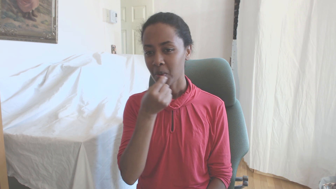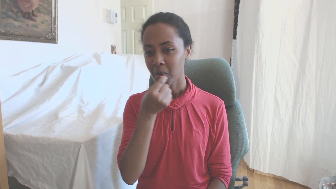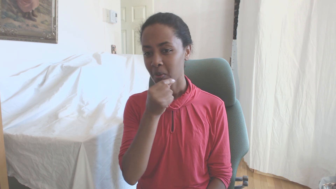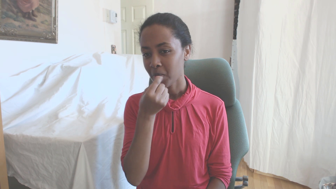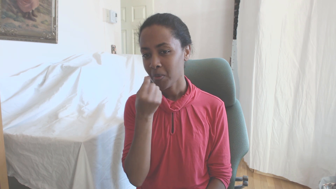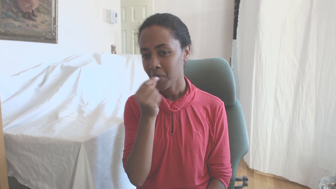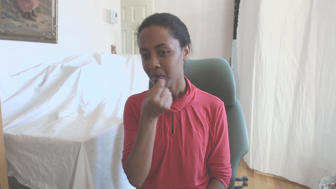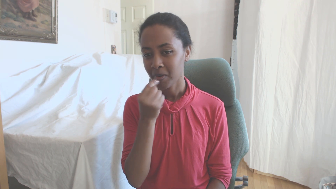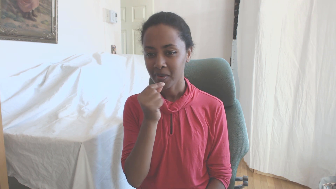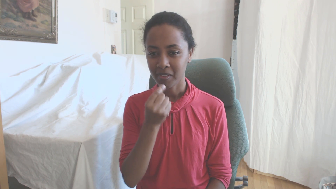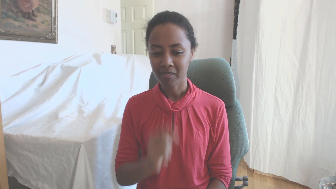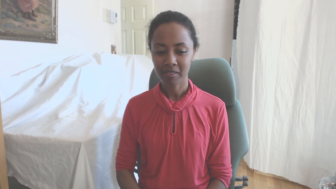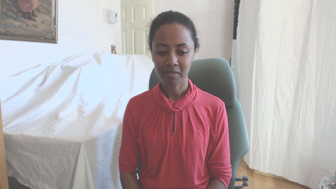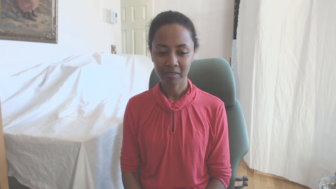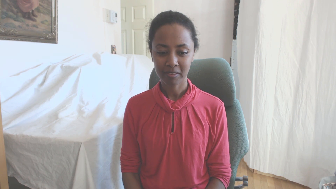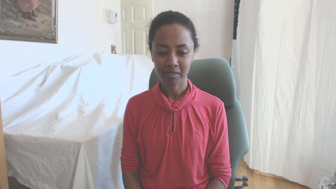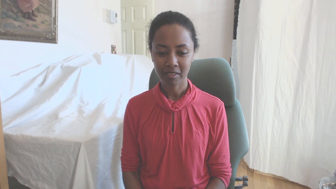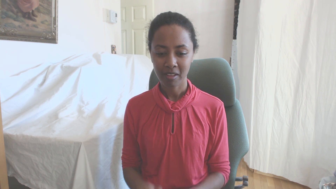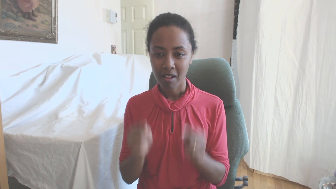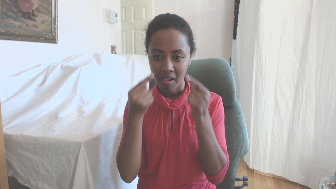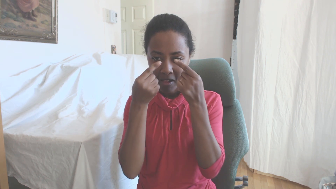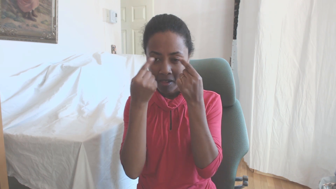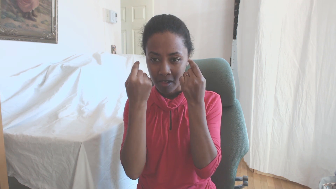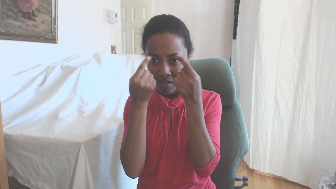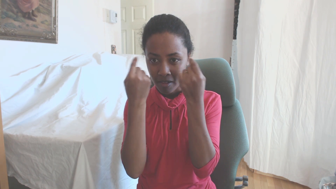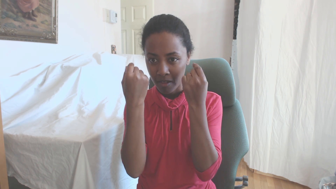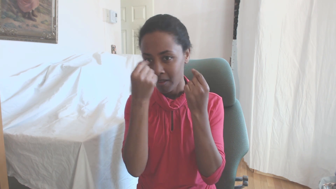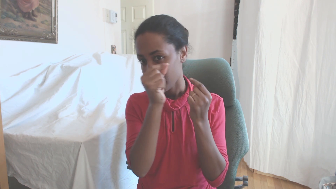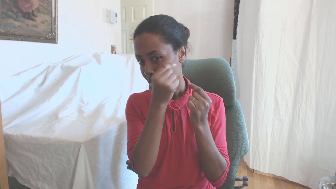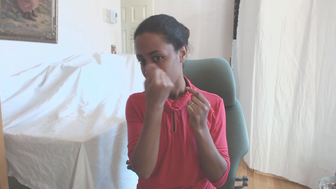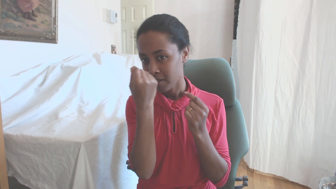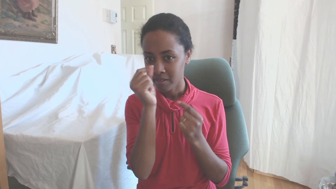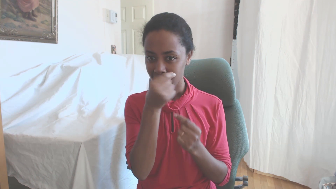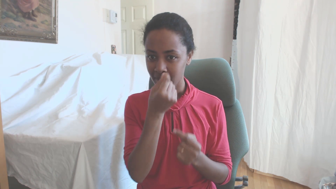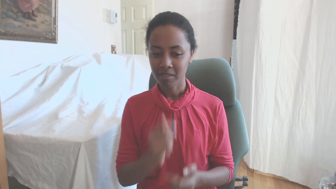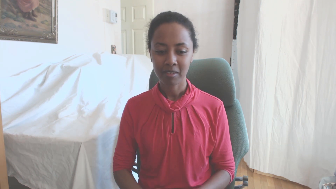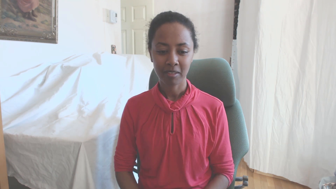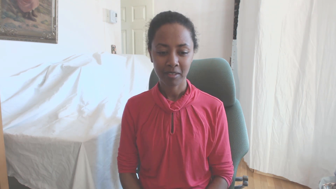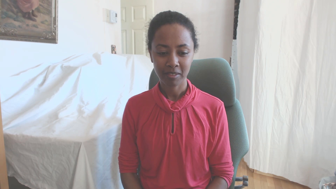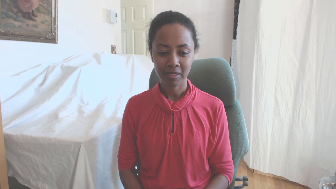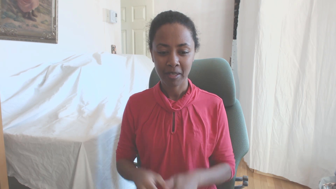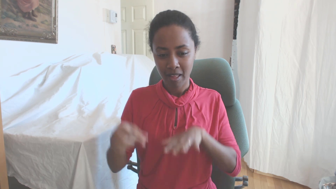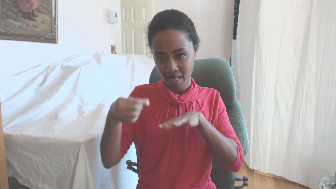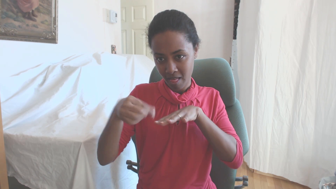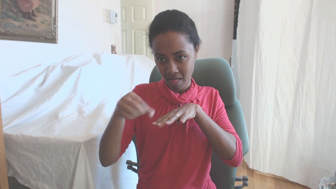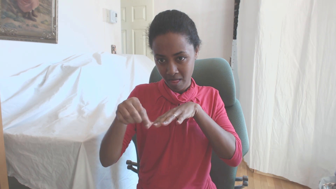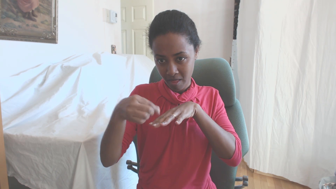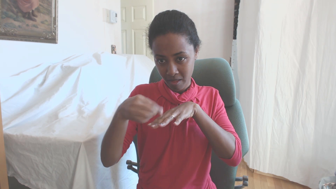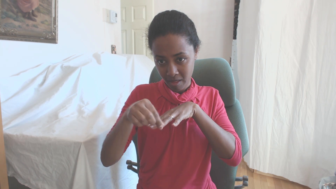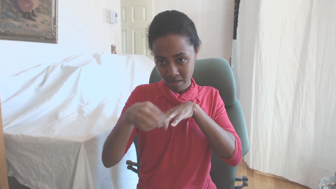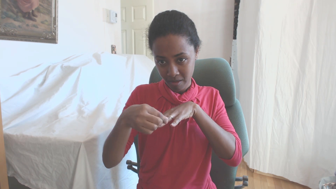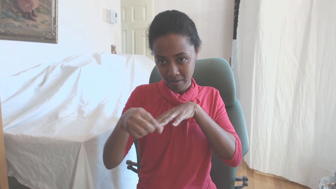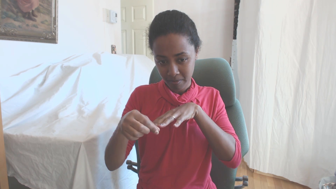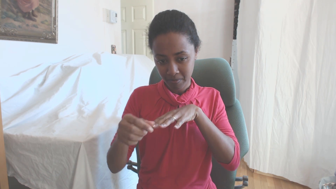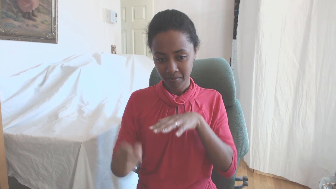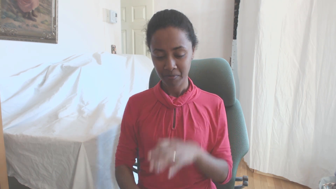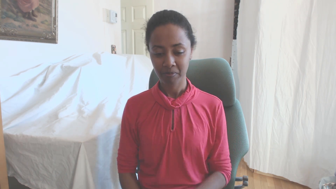clothing